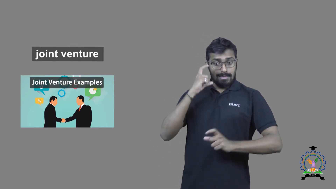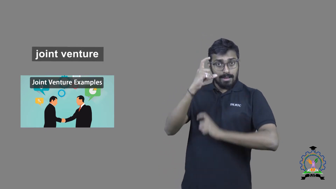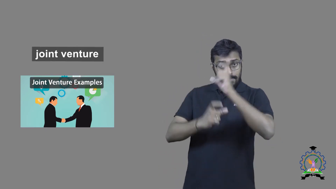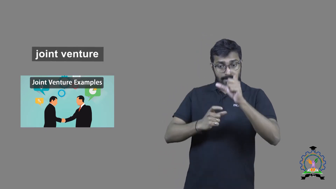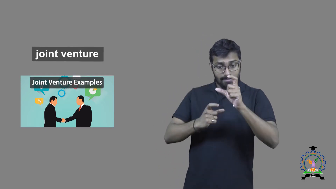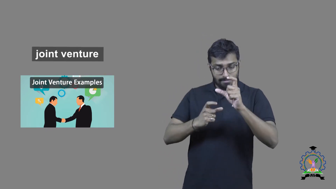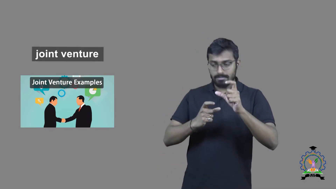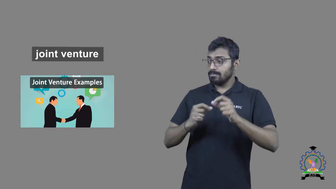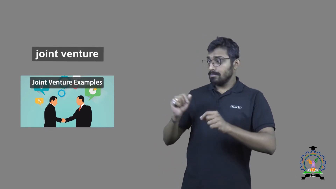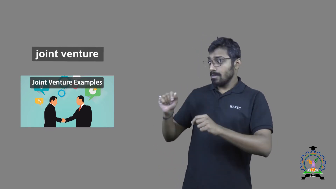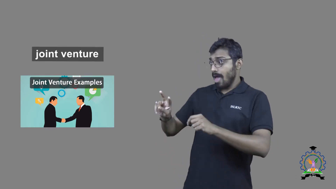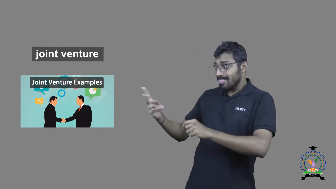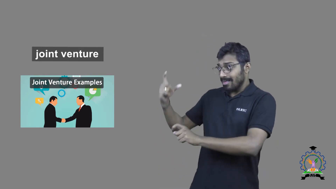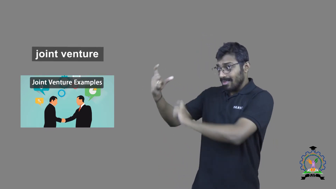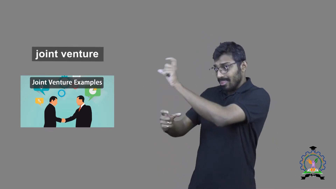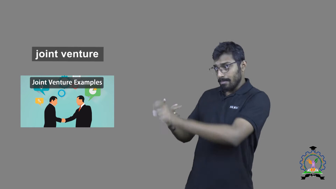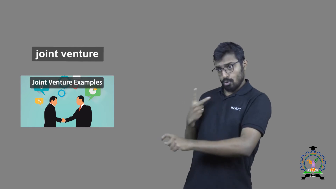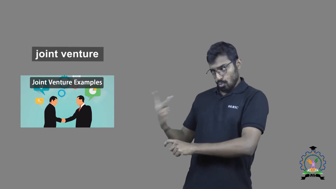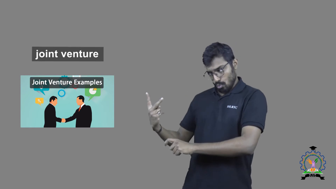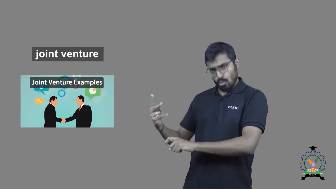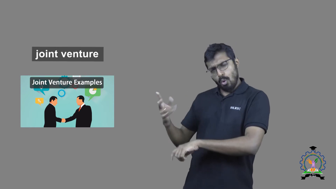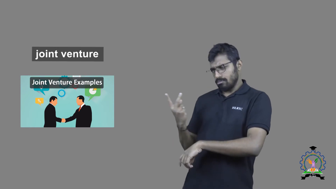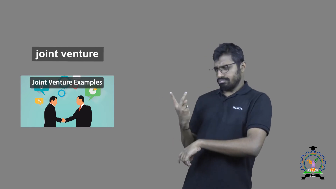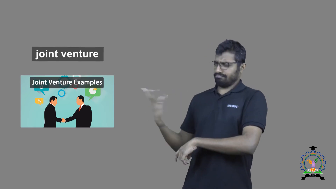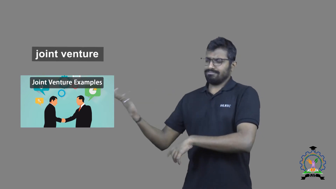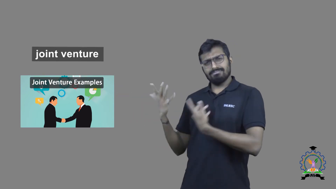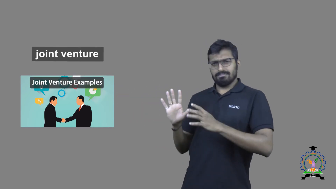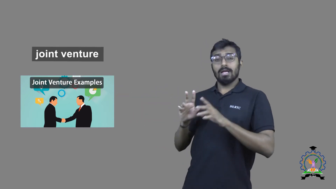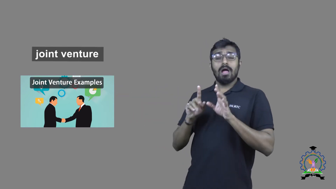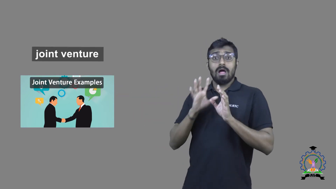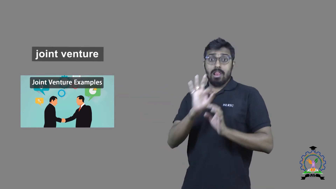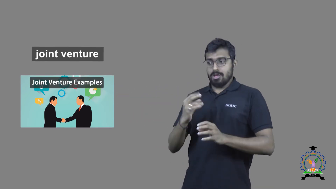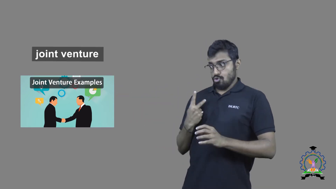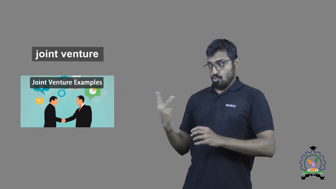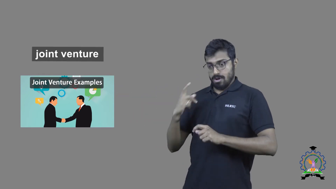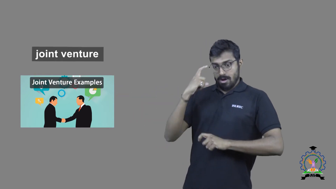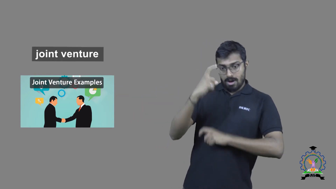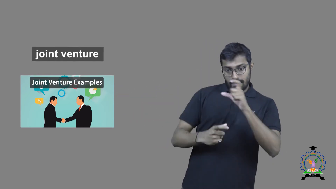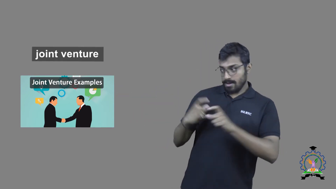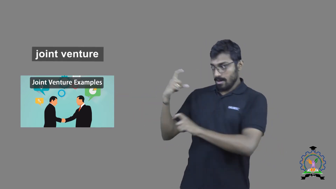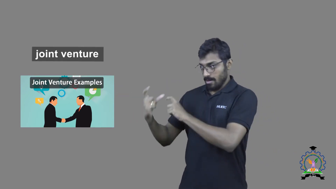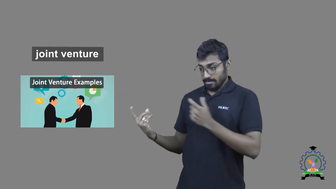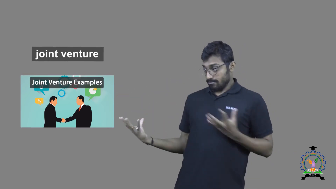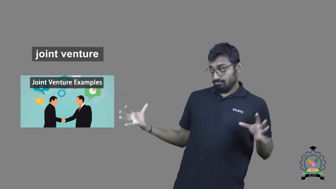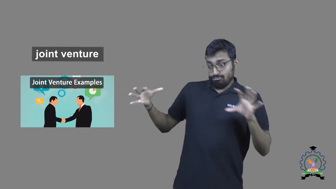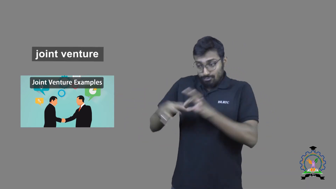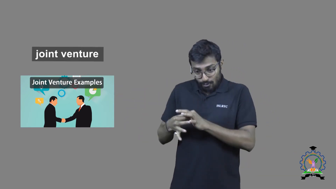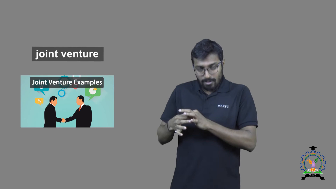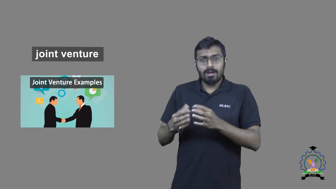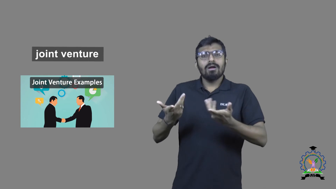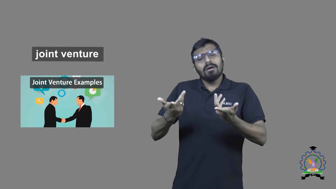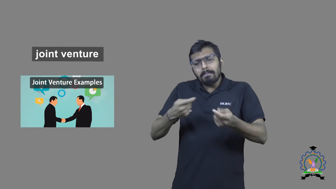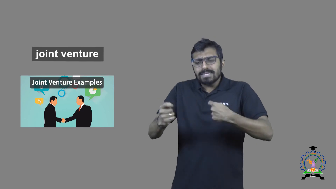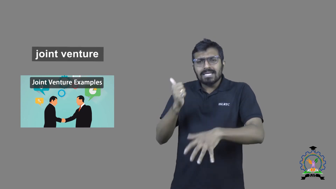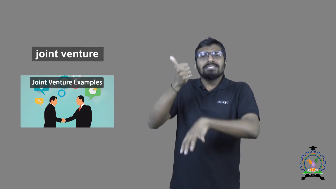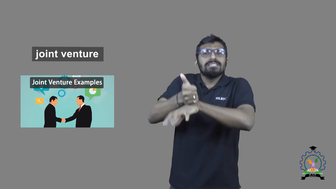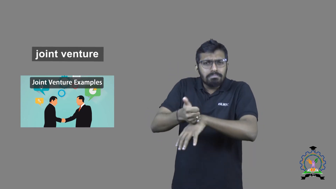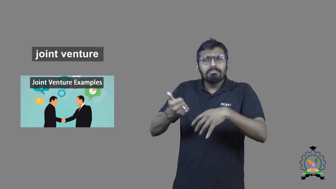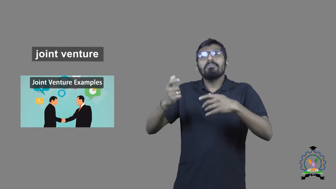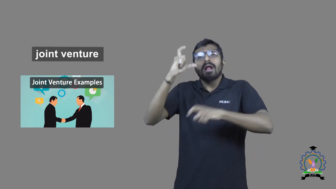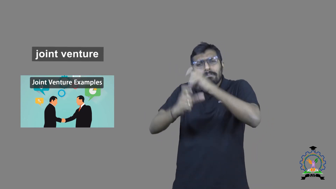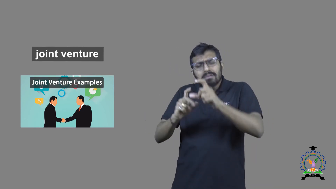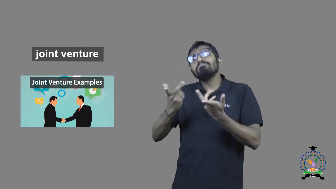joint venture